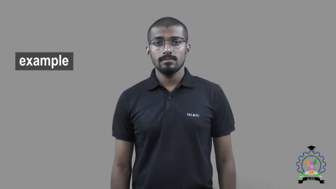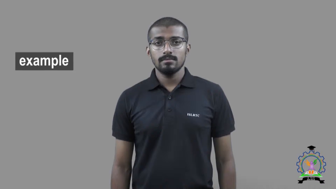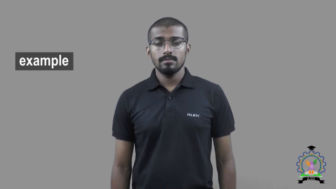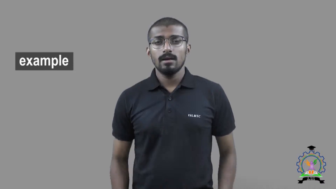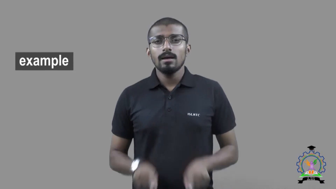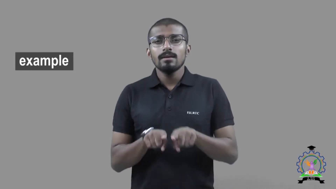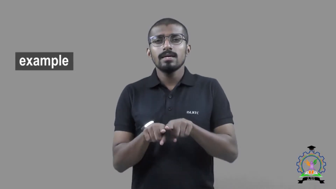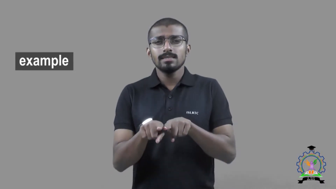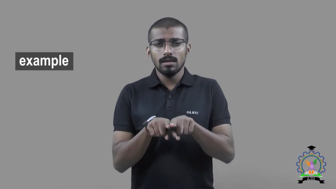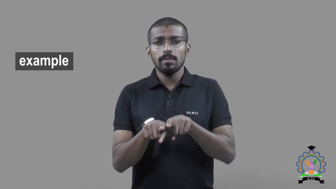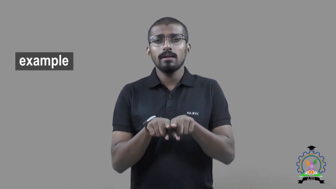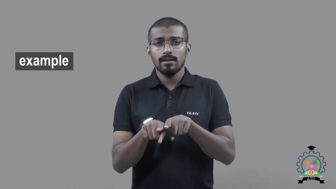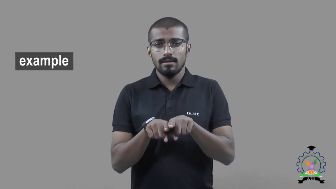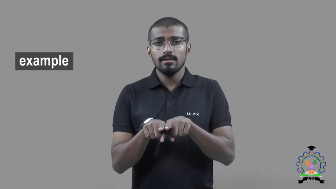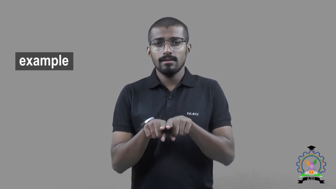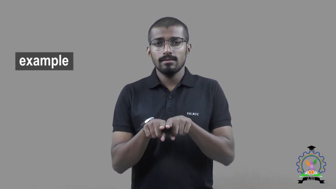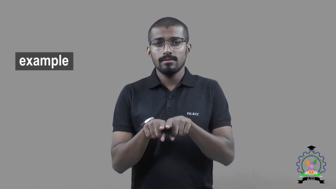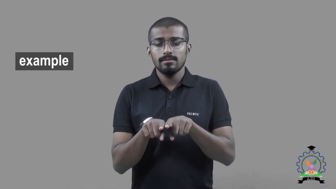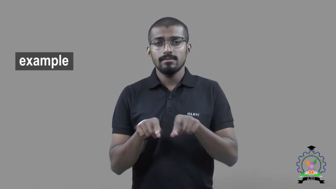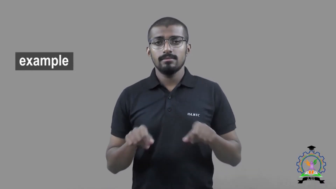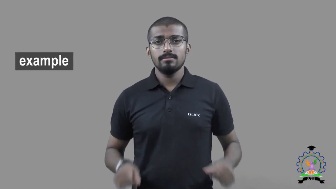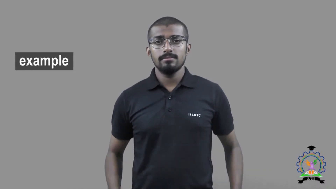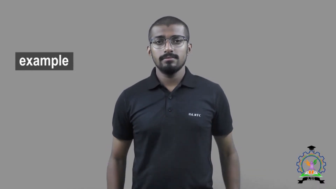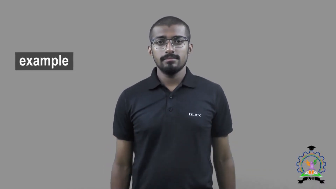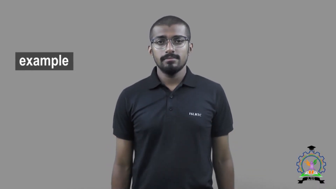example